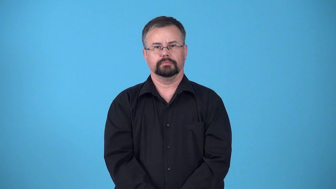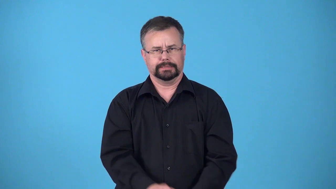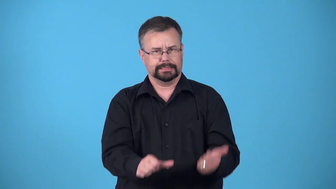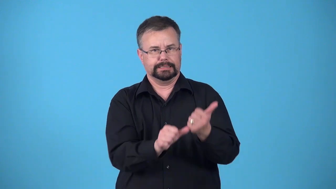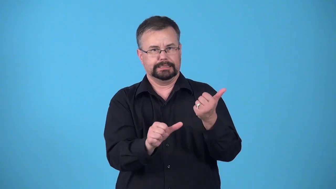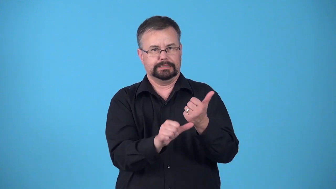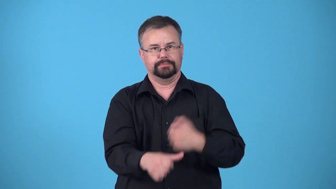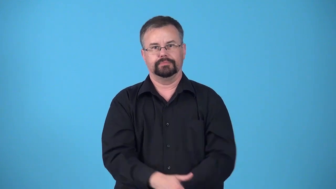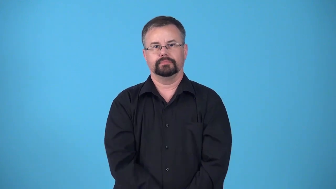take a back seat